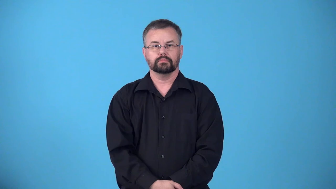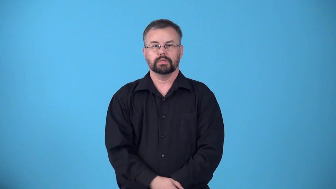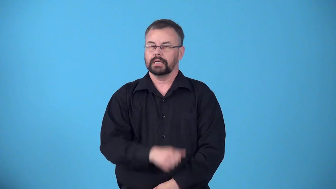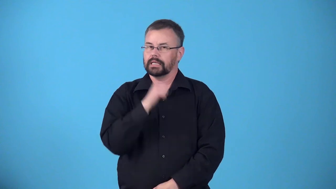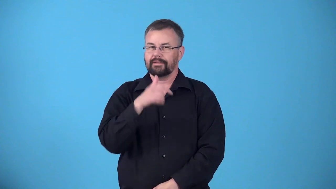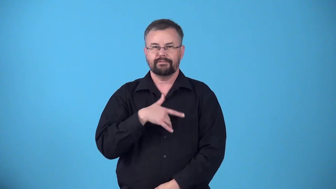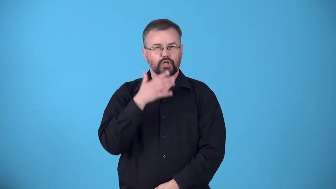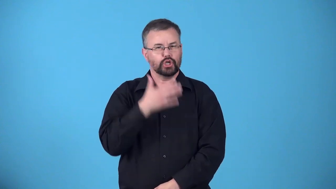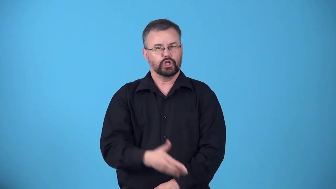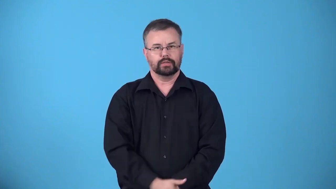a hitch in your giddy up